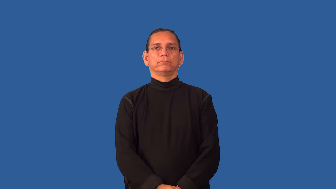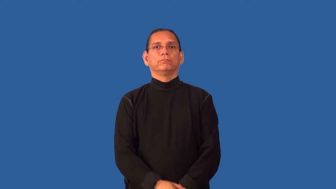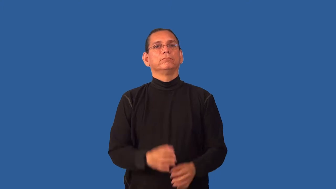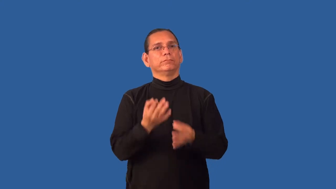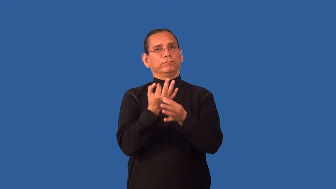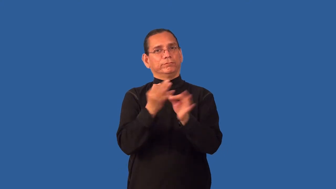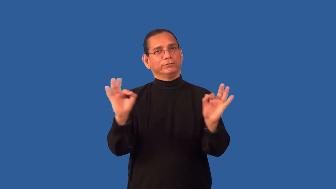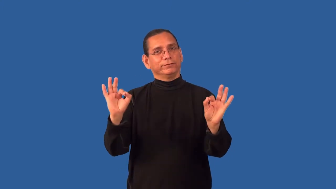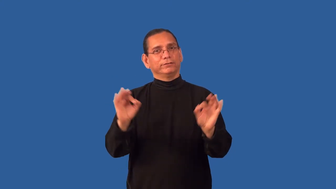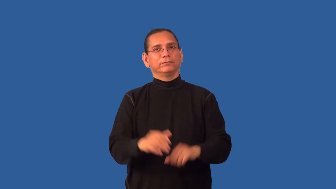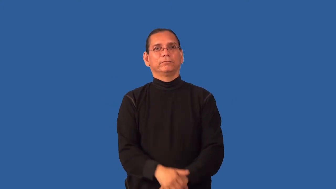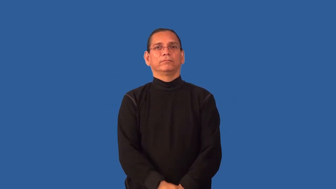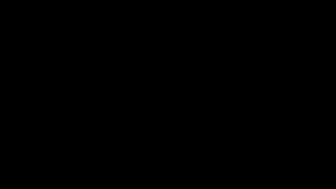freebie